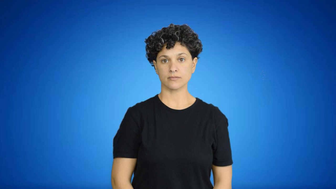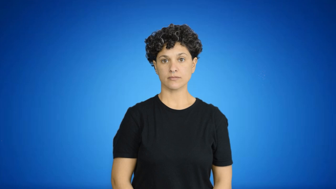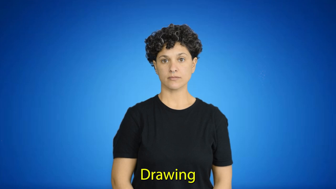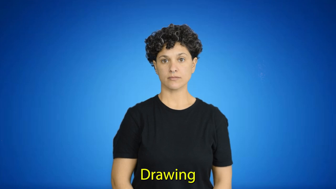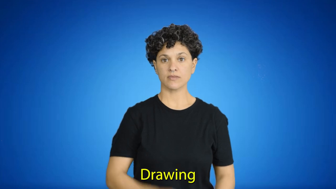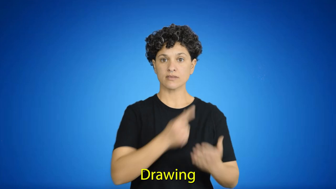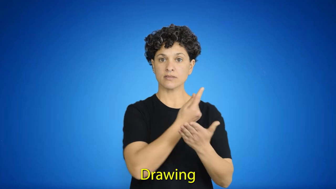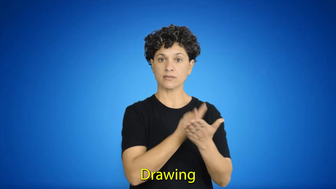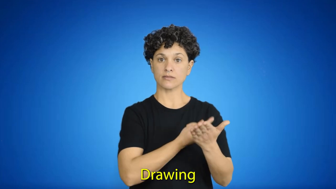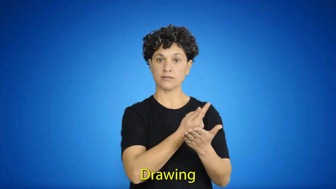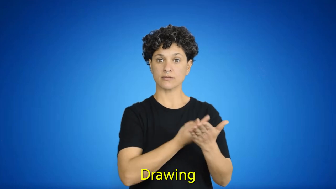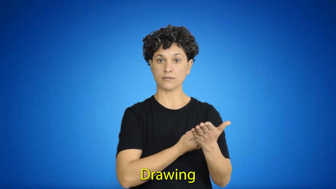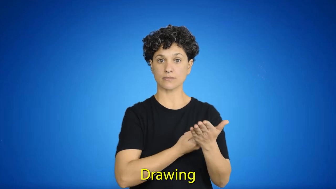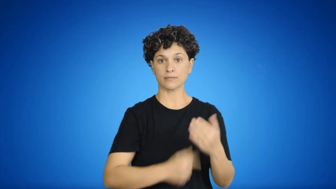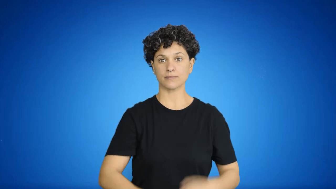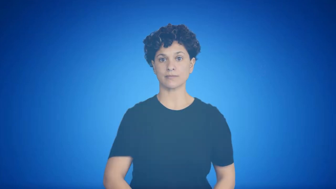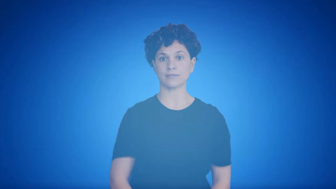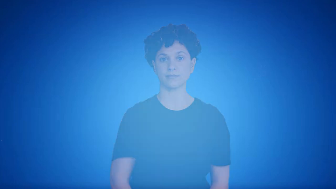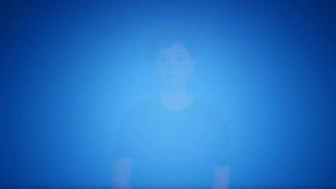Drawing